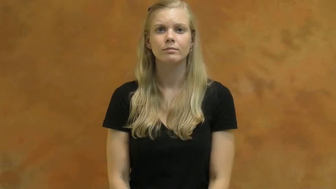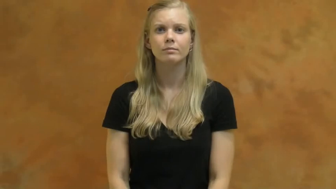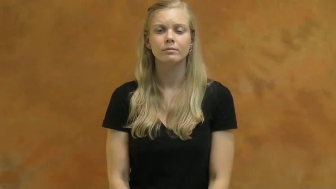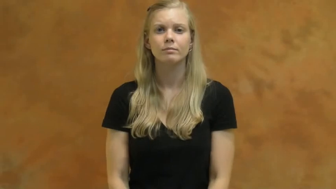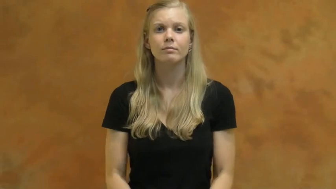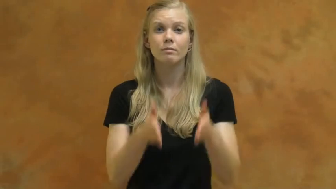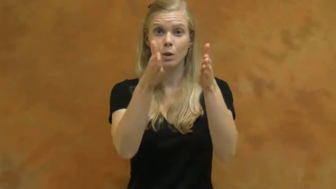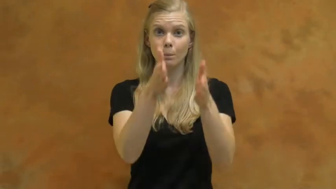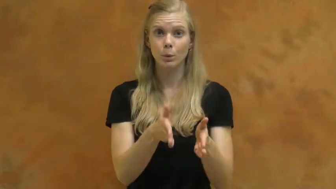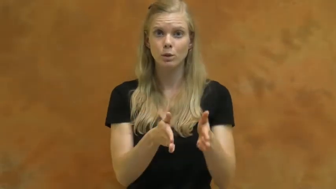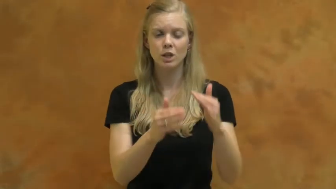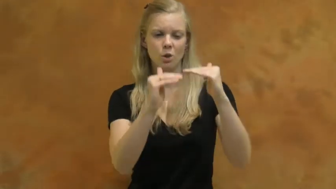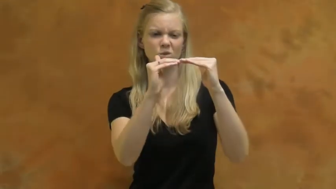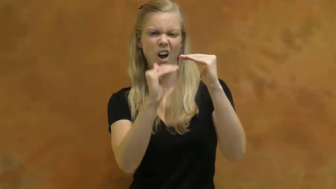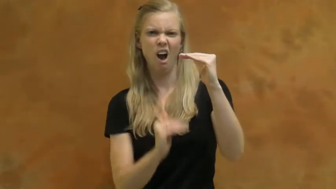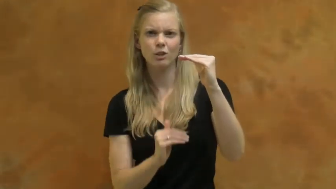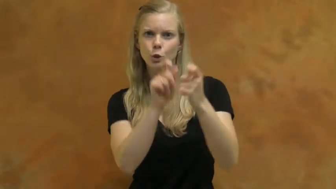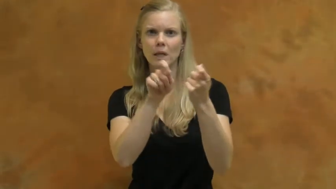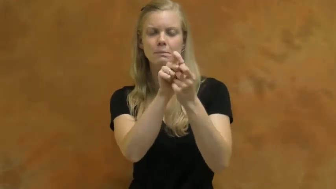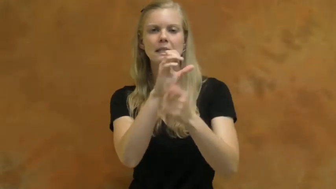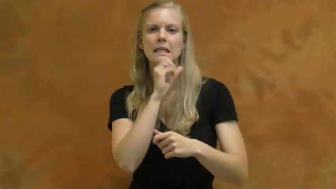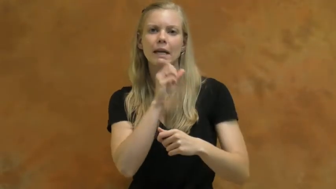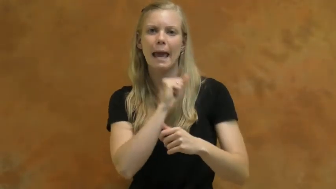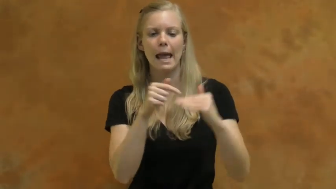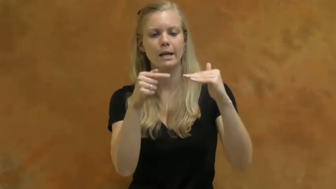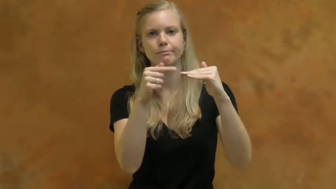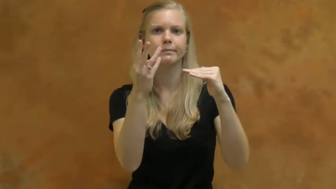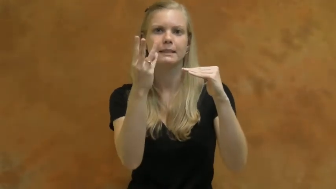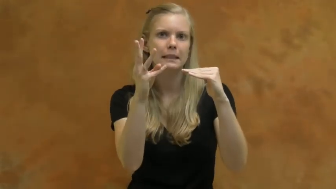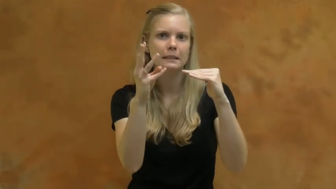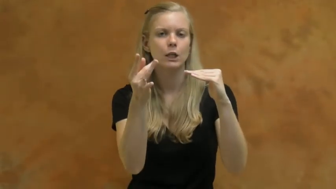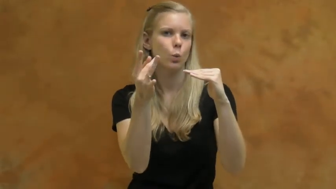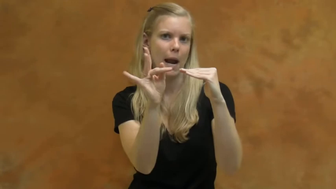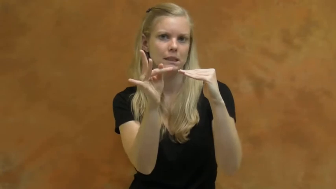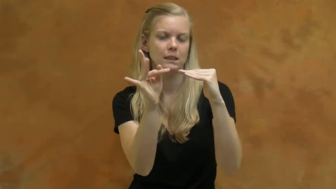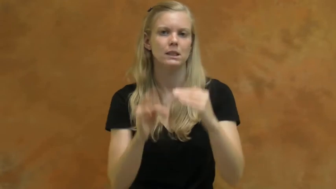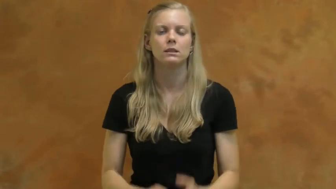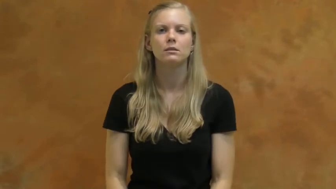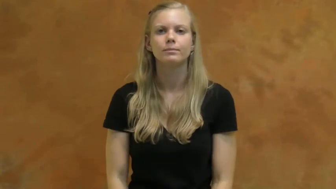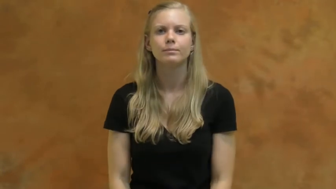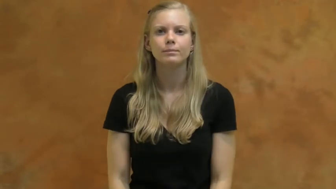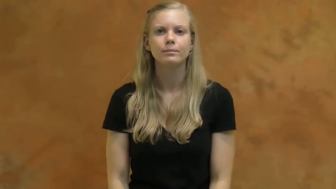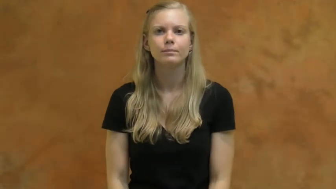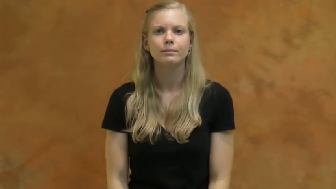minor